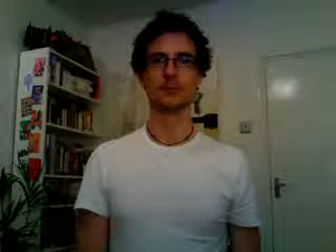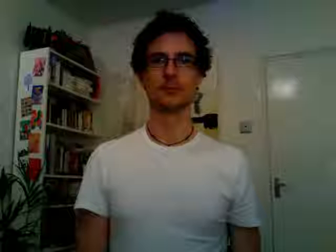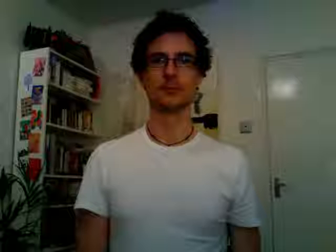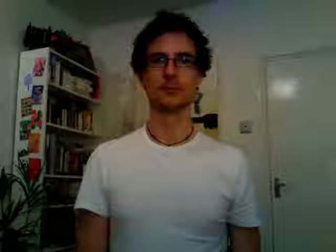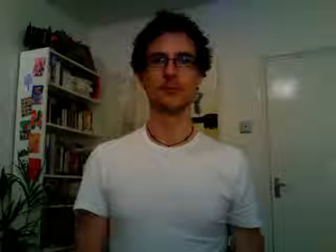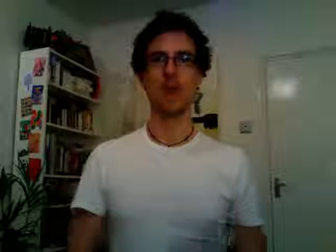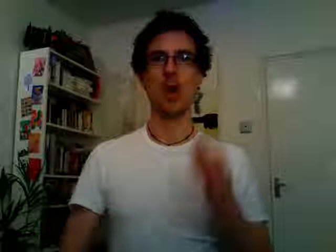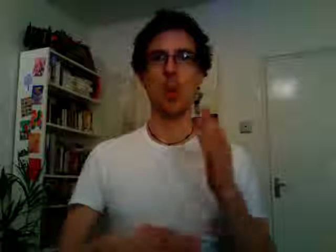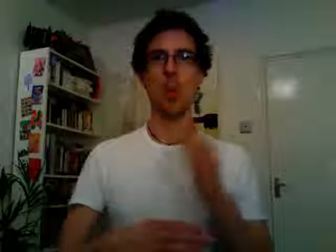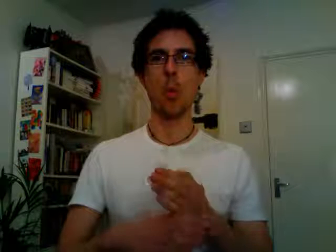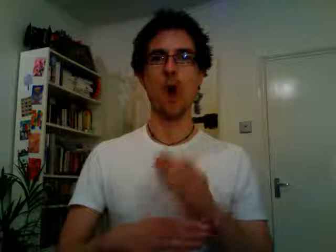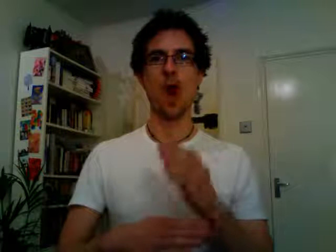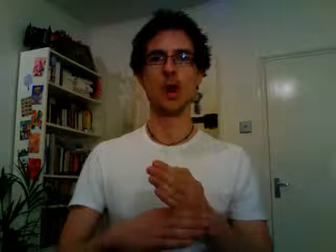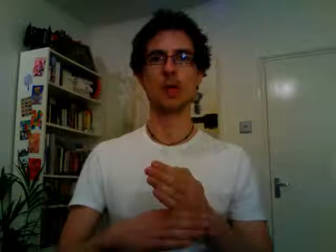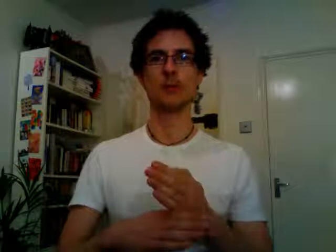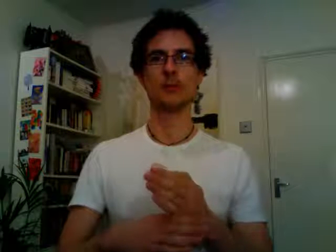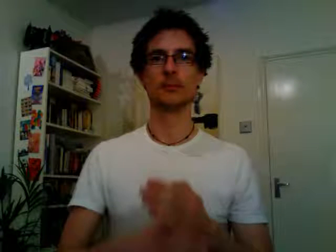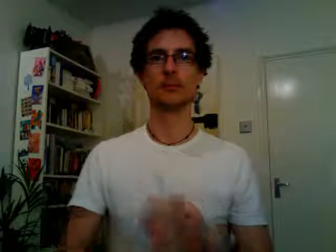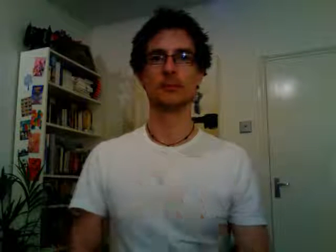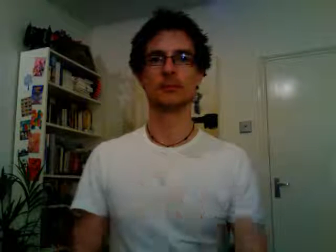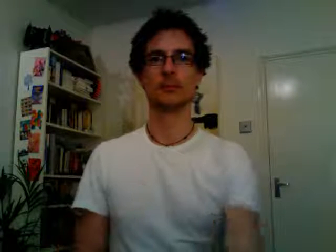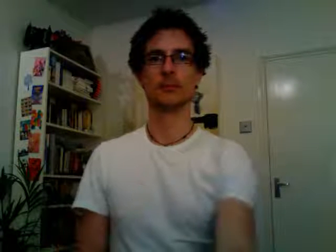work